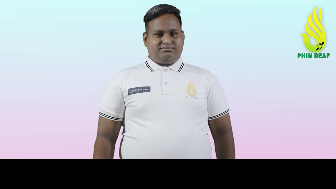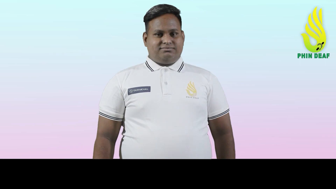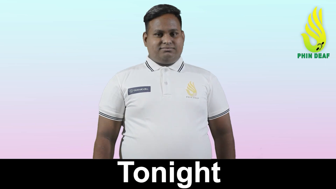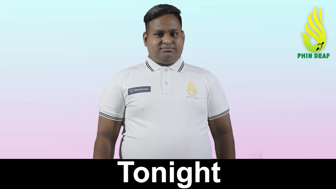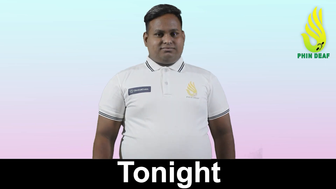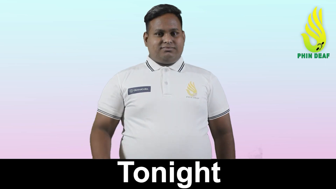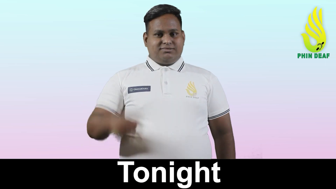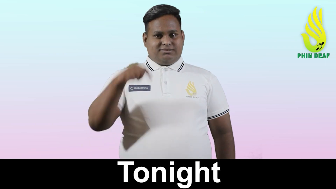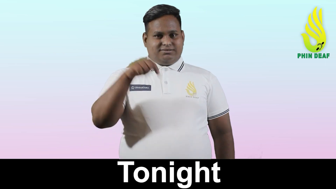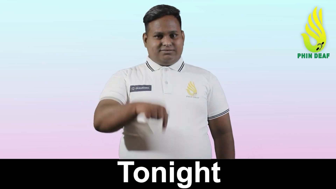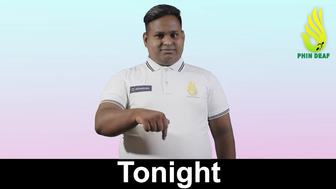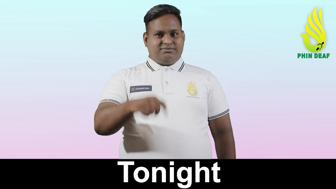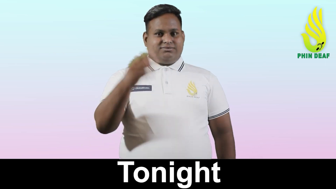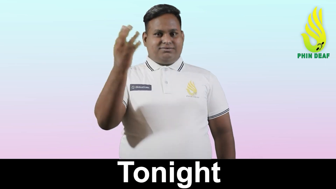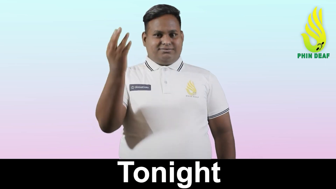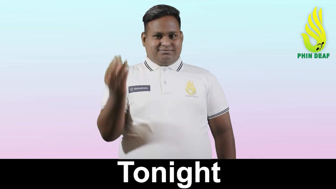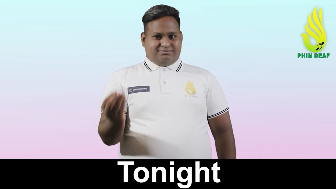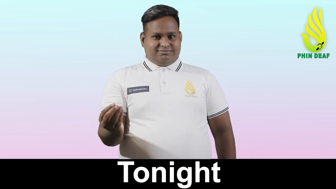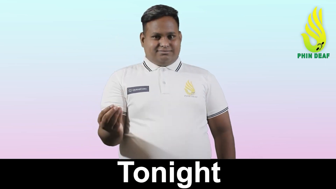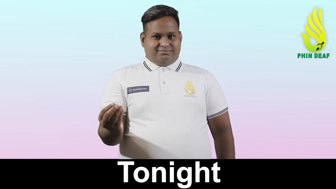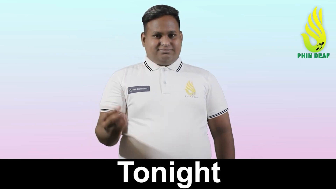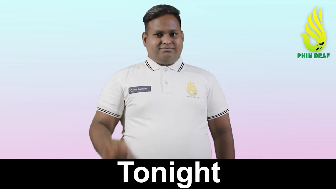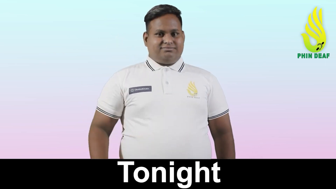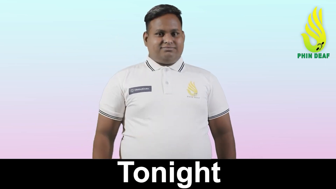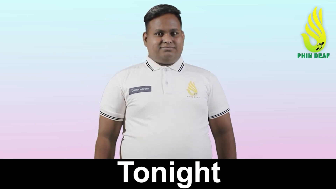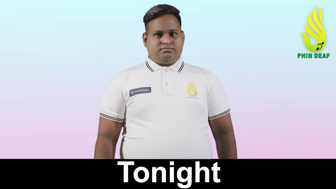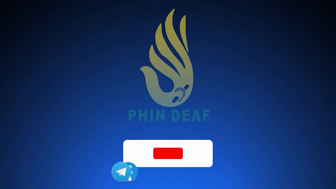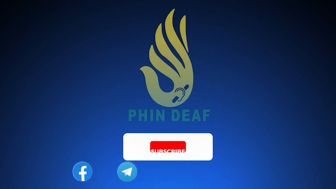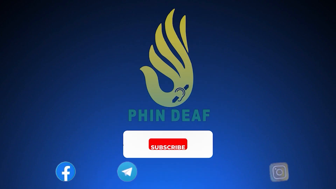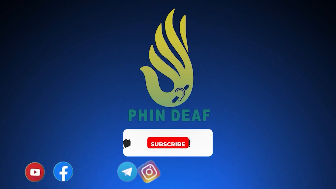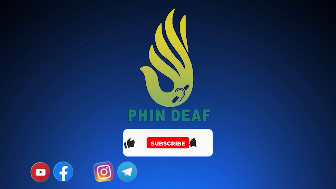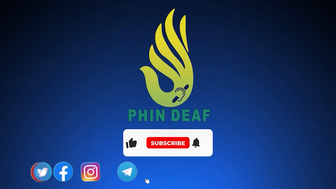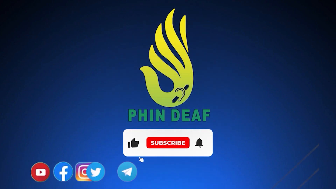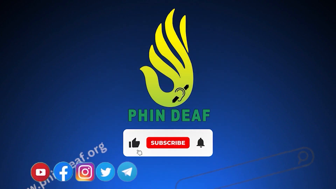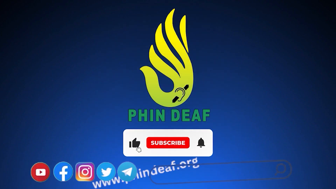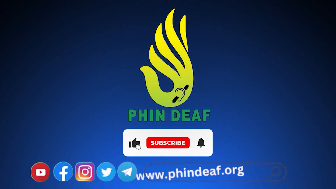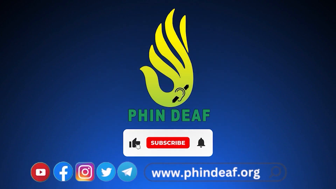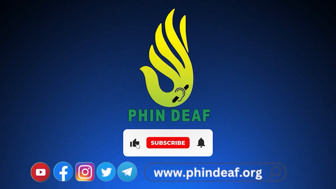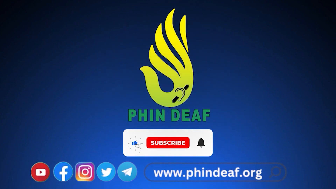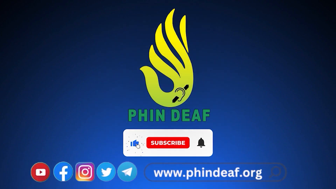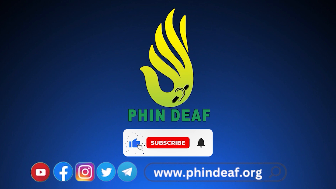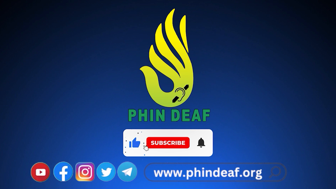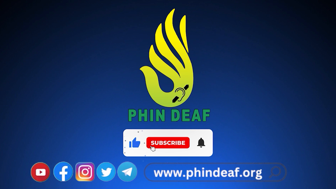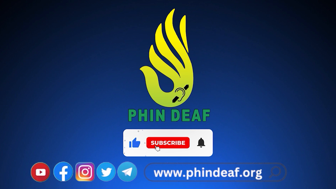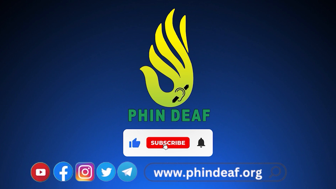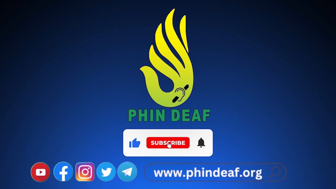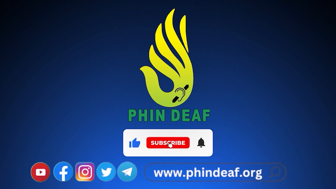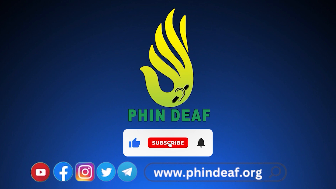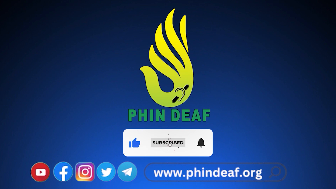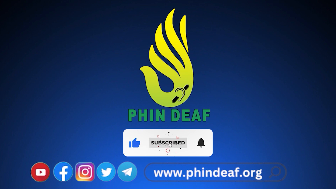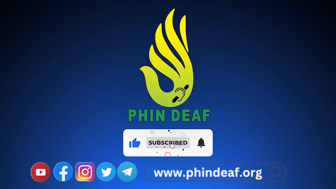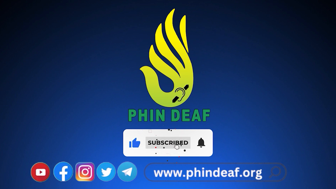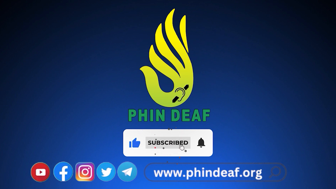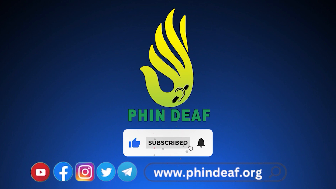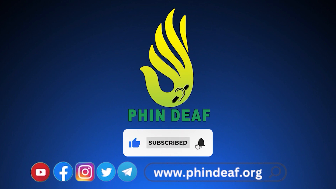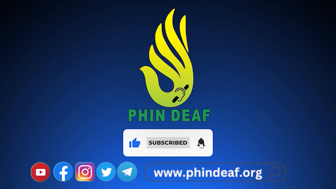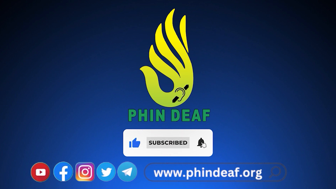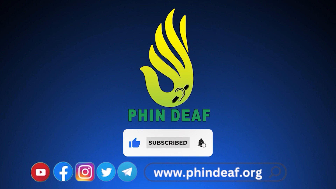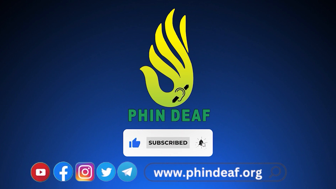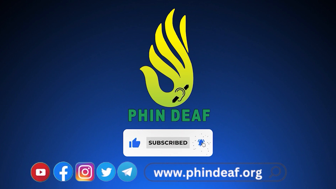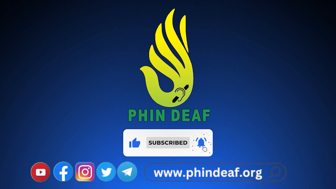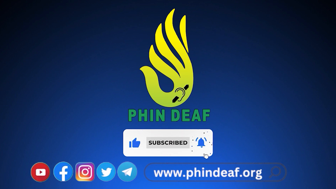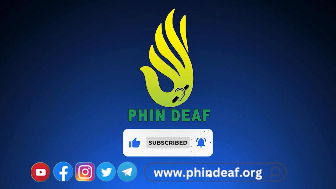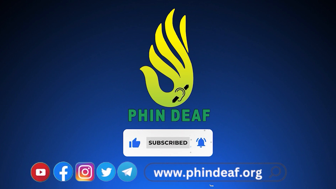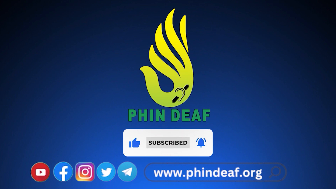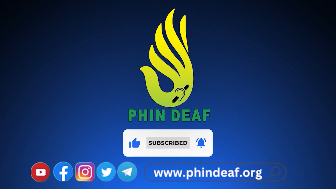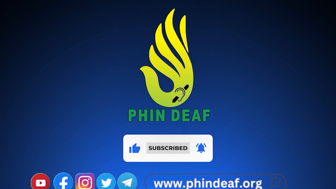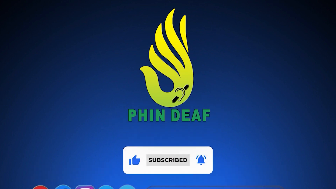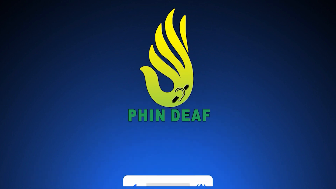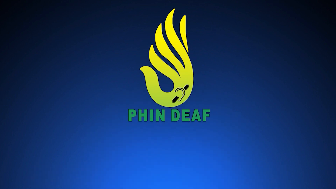Tonight